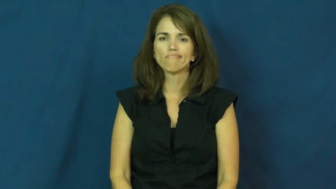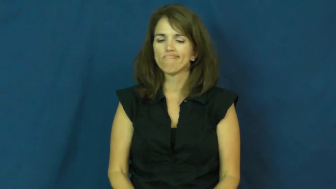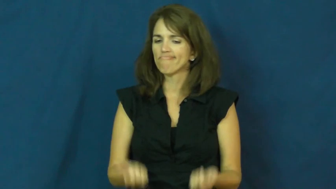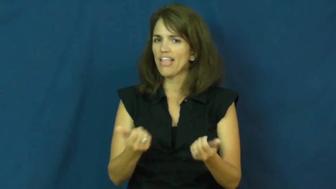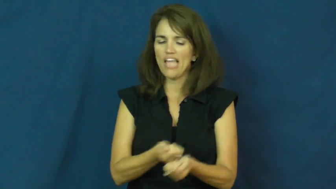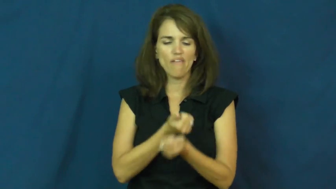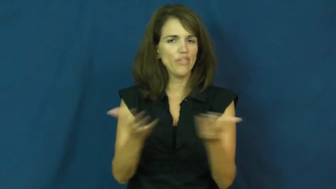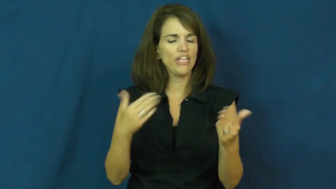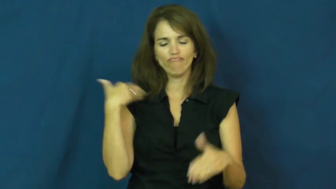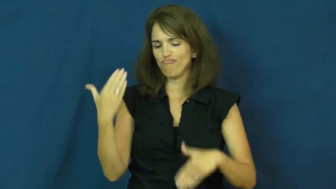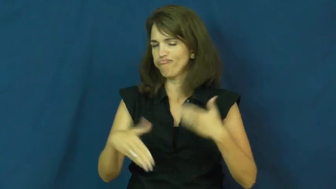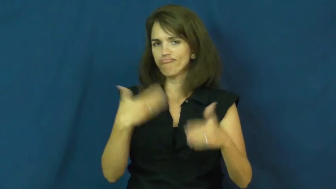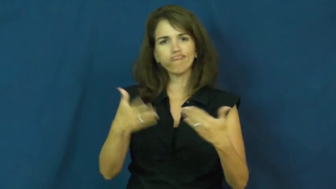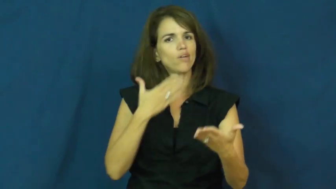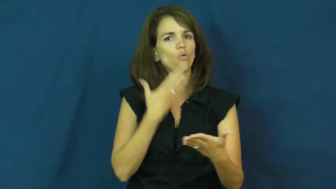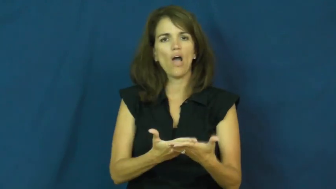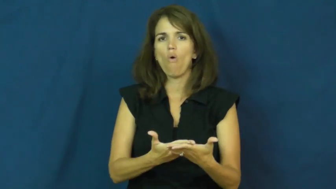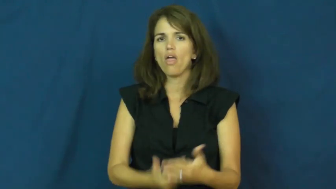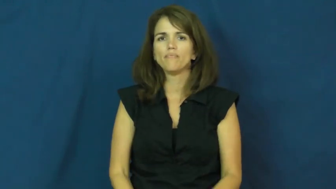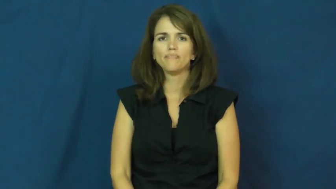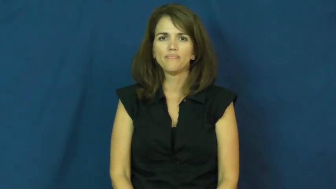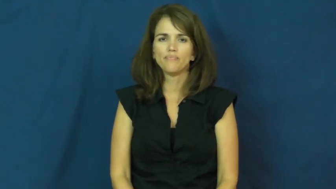fine and dandy